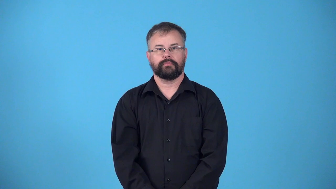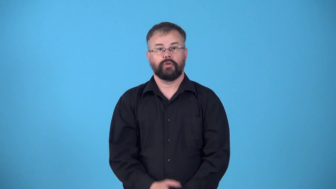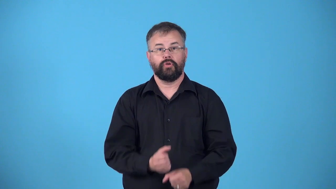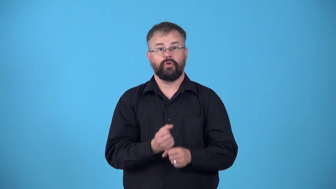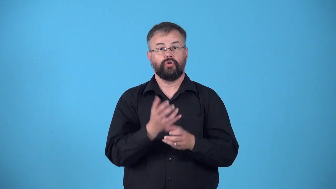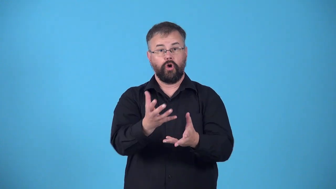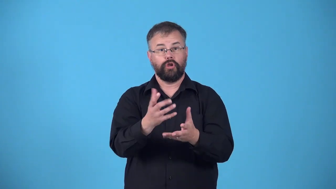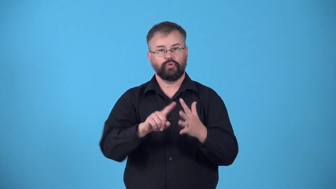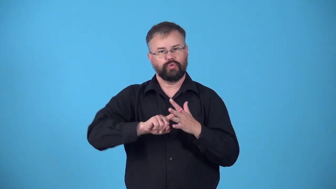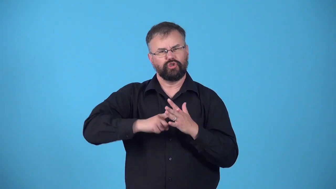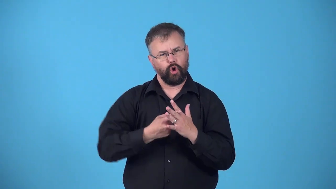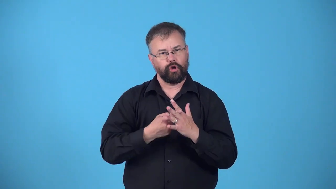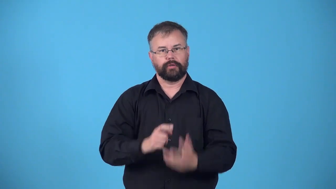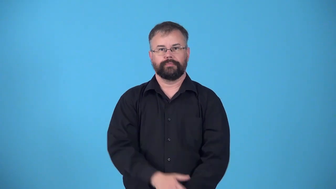jumpstart